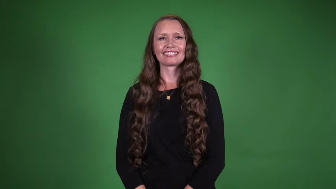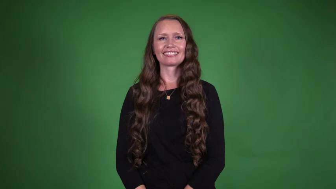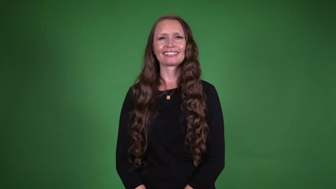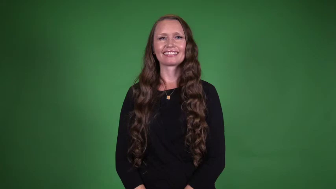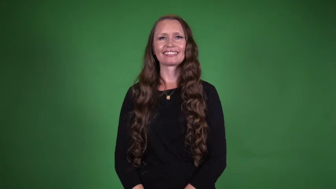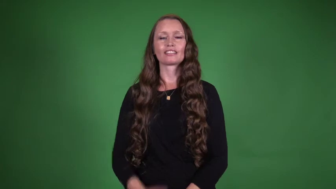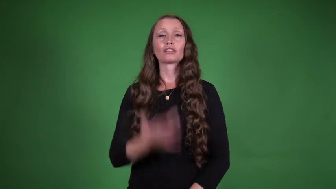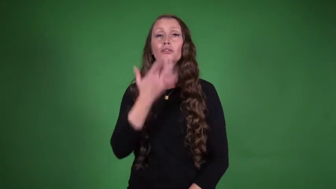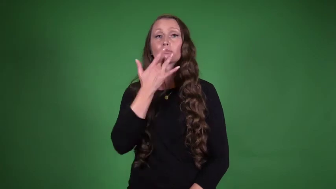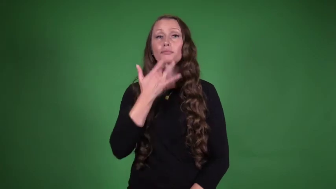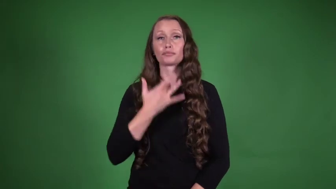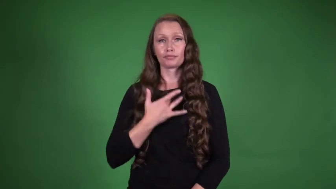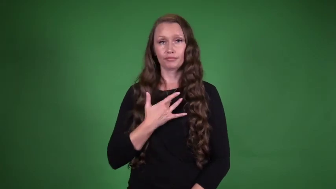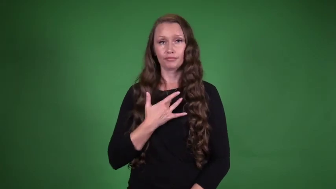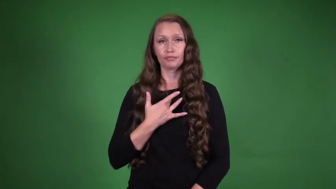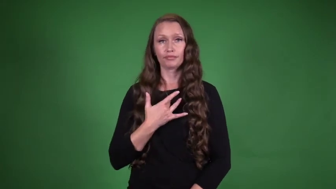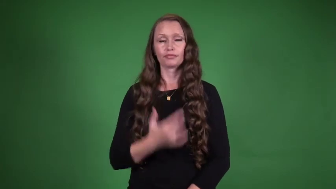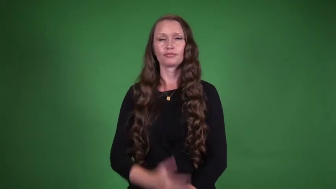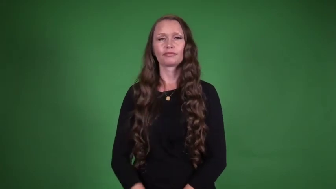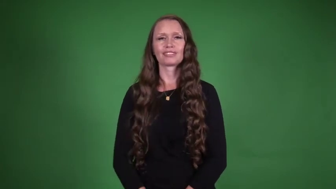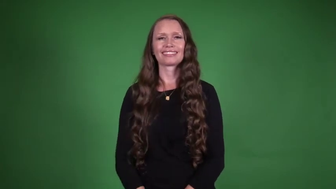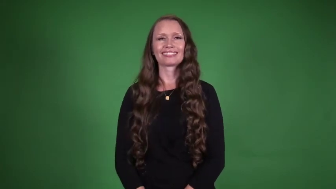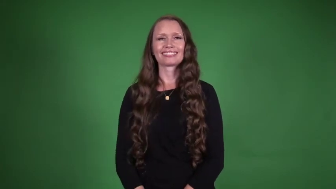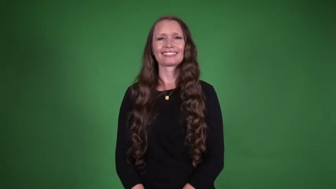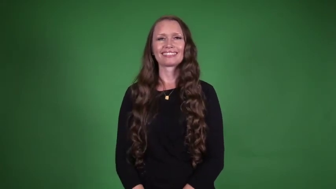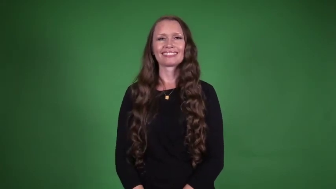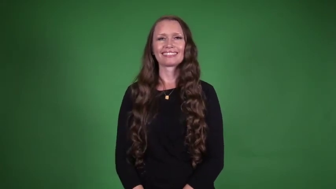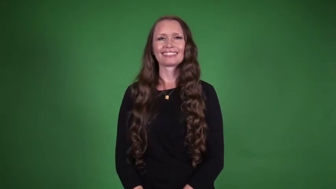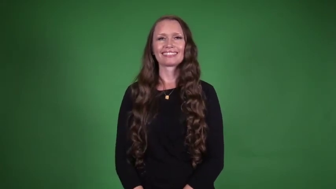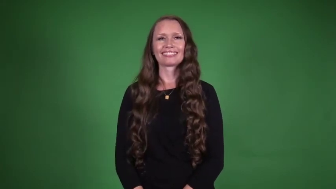date of birth